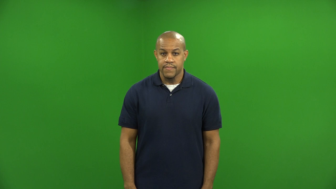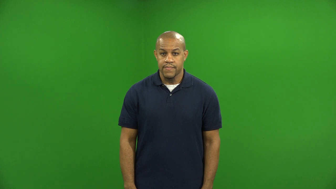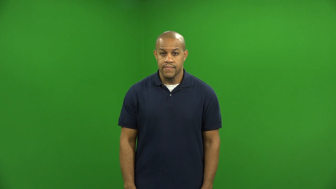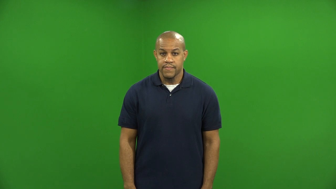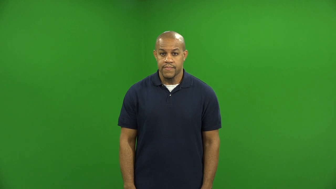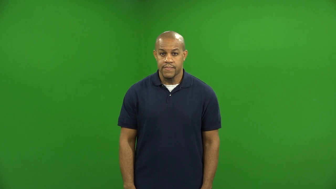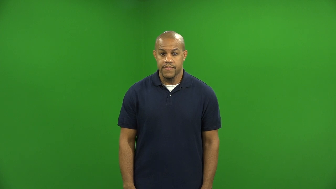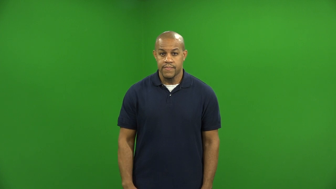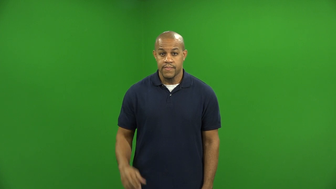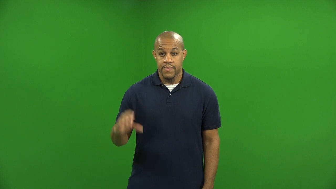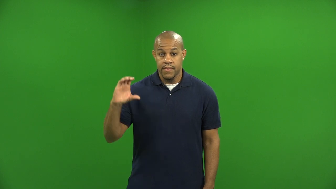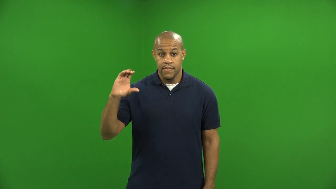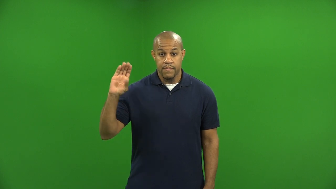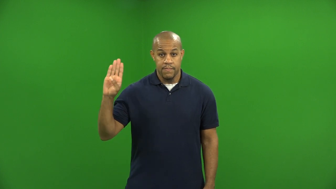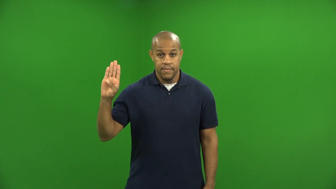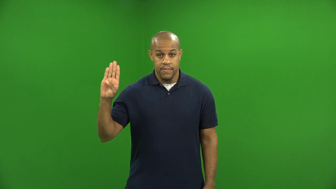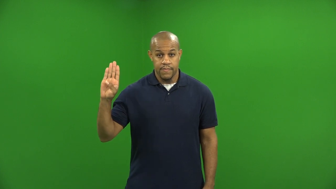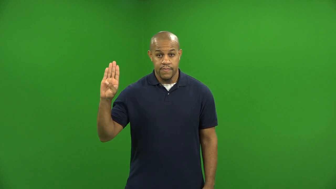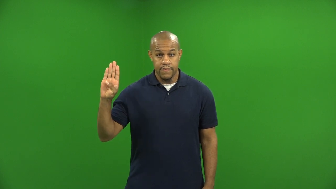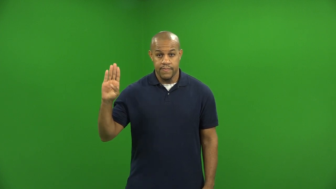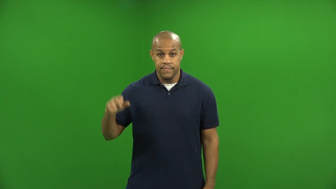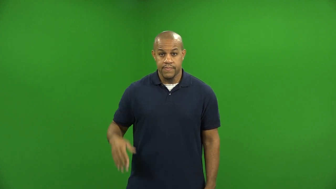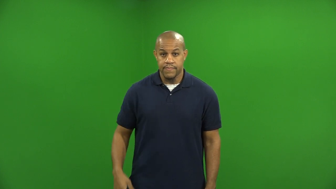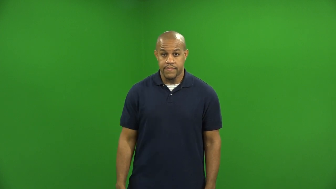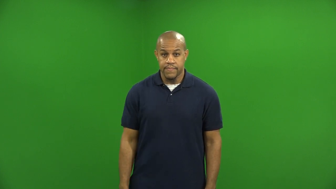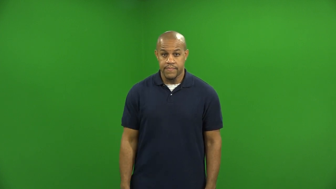Center back